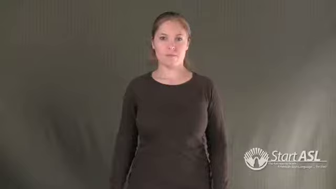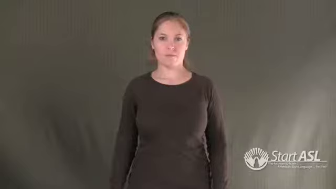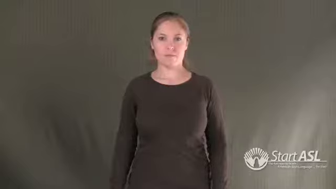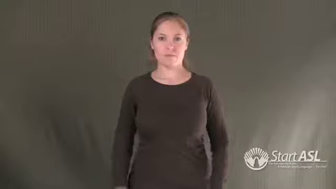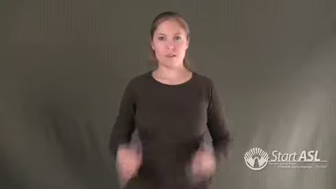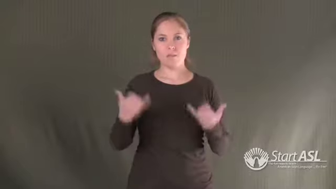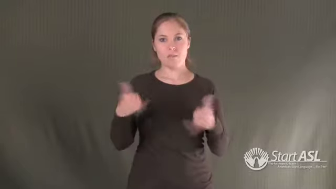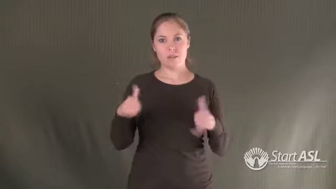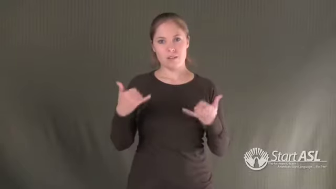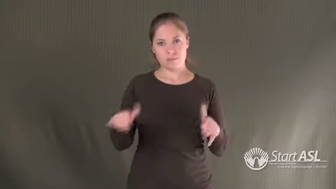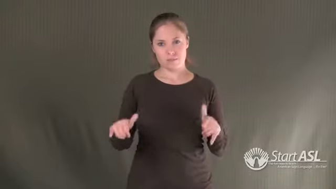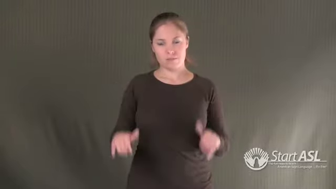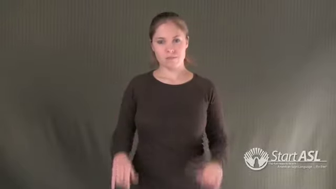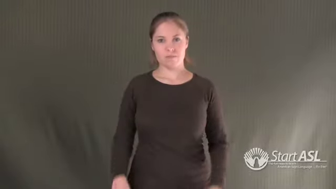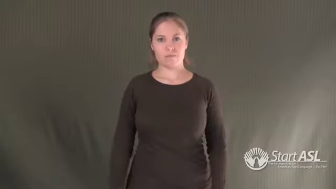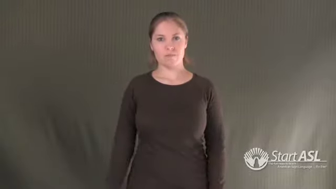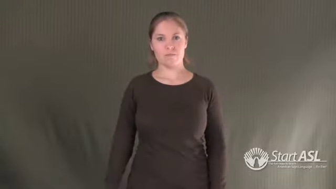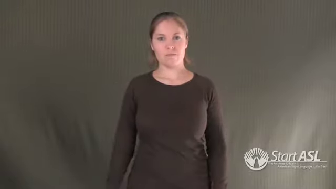play